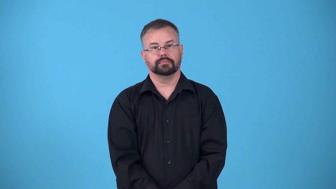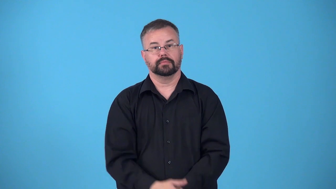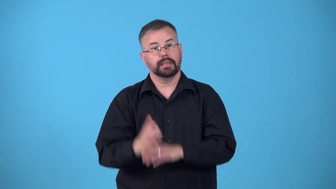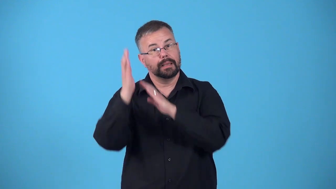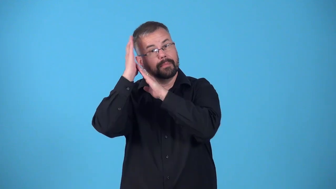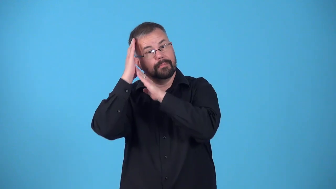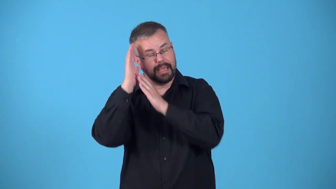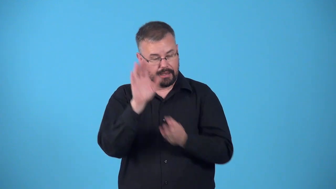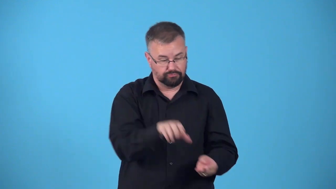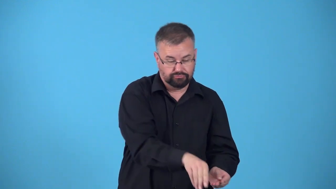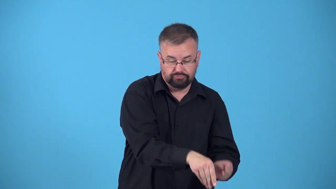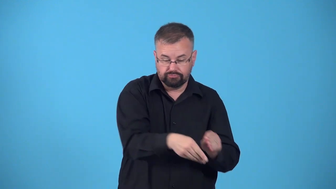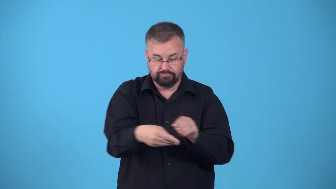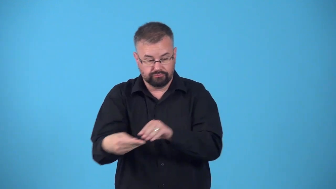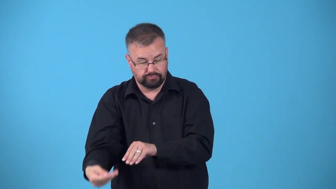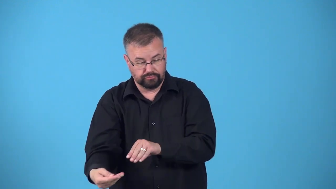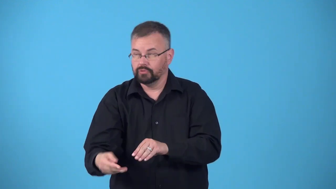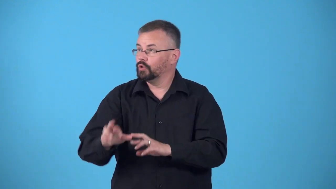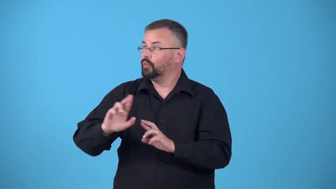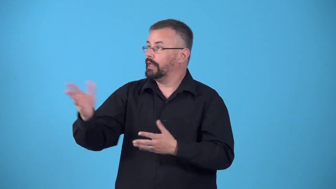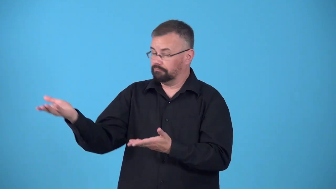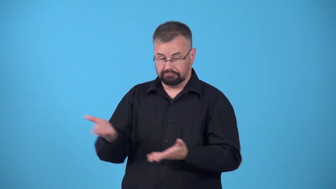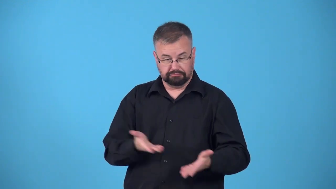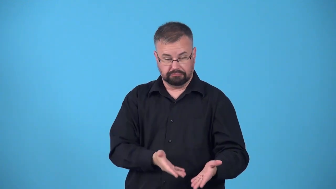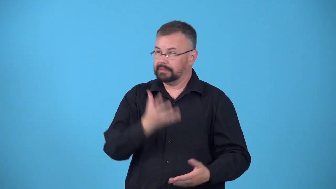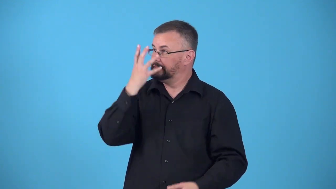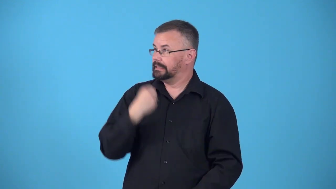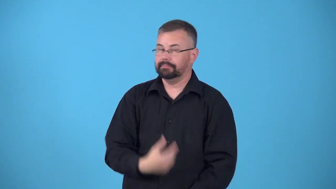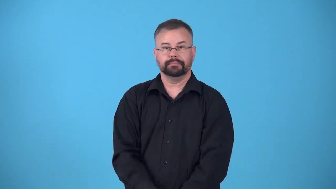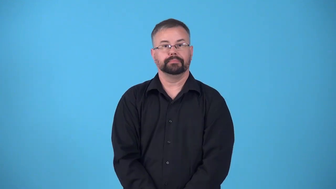turn down the covers